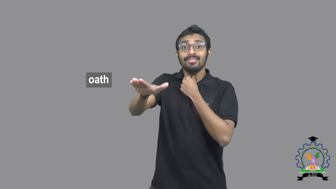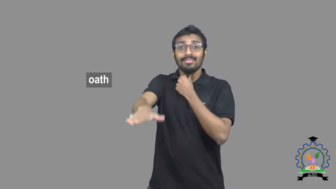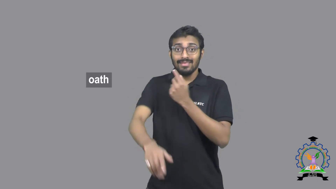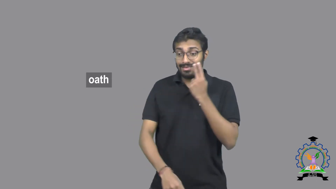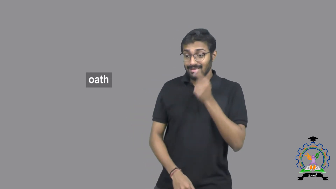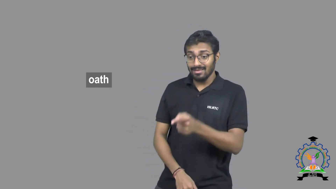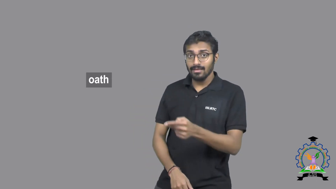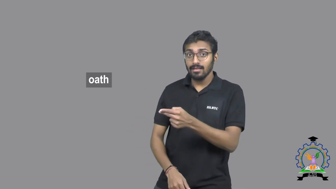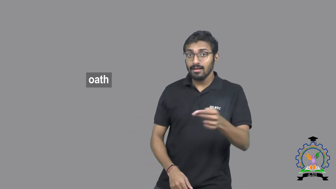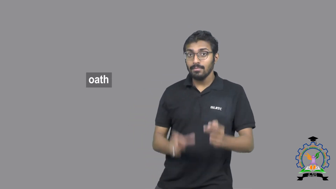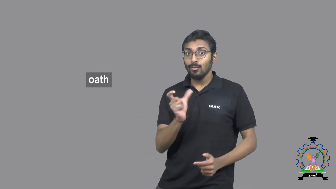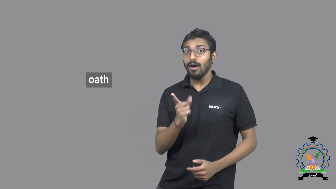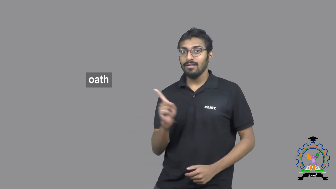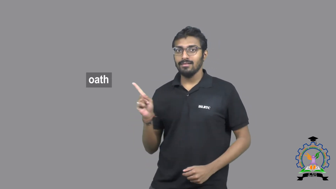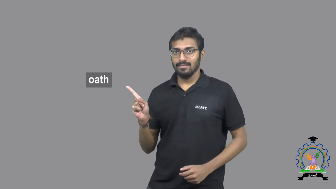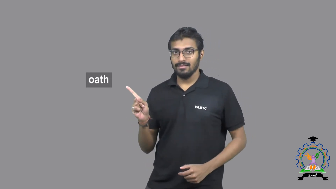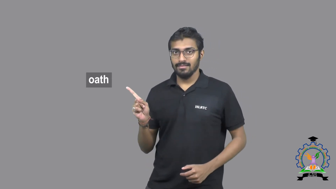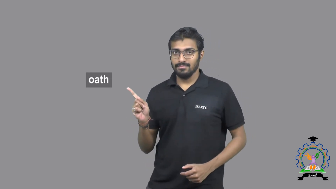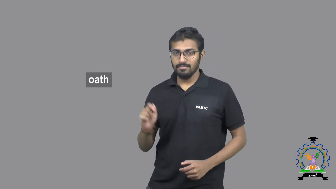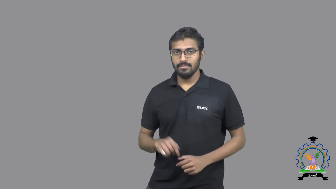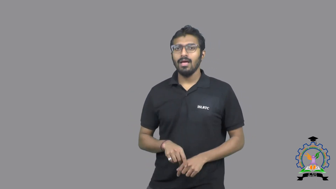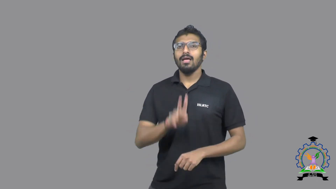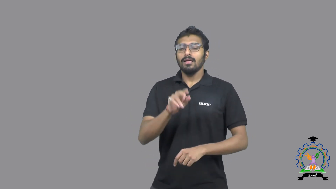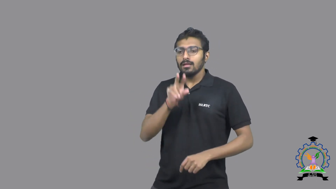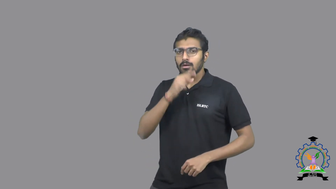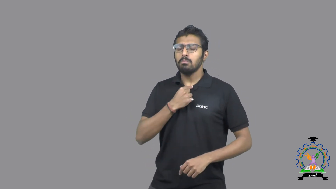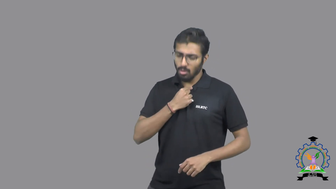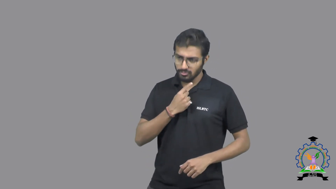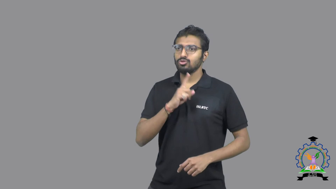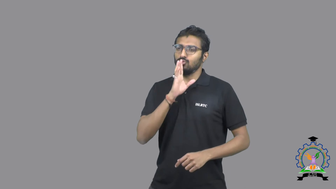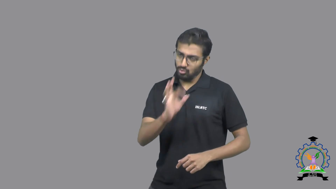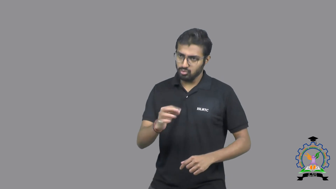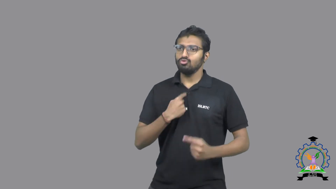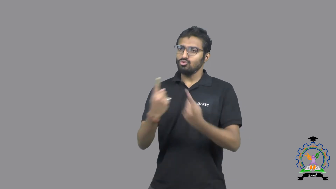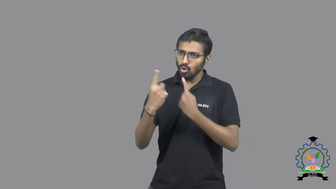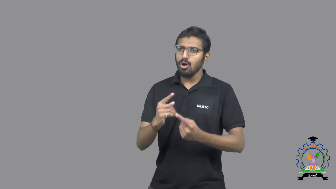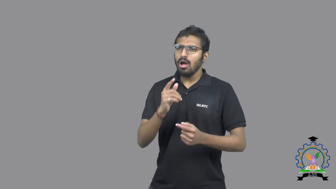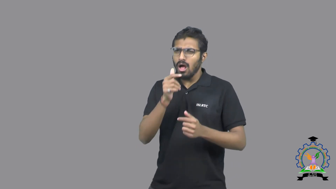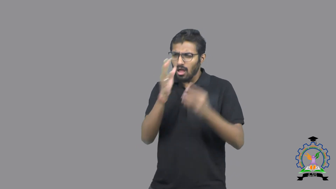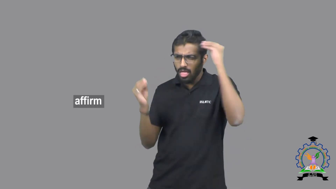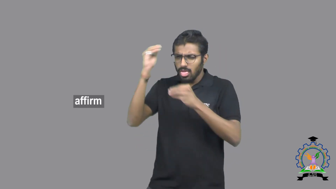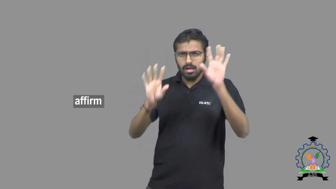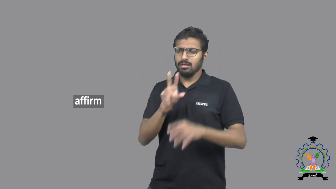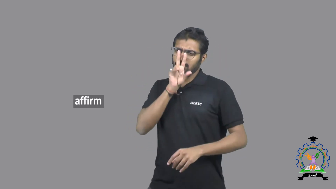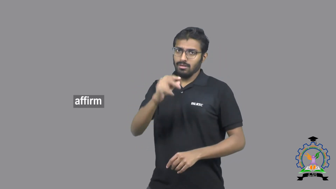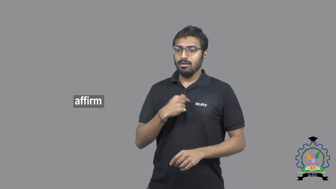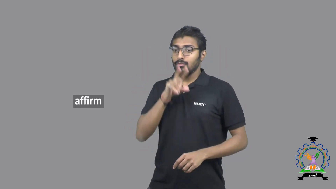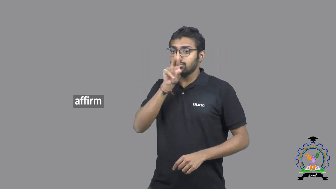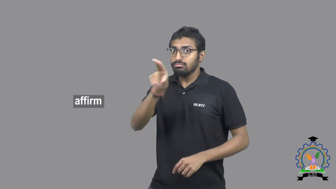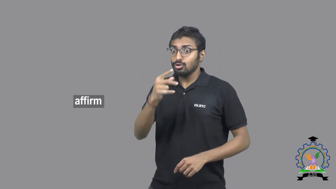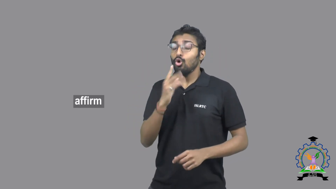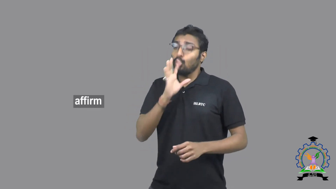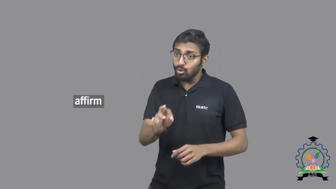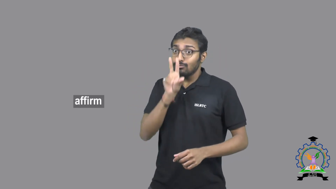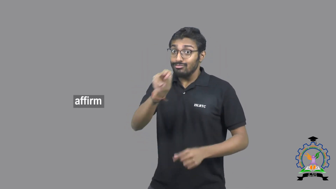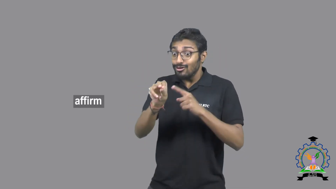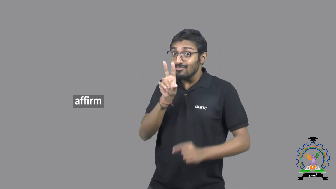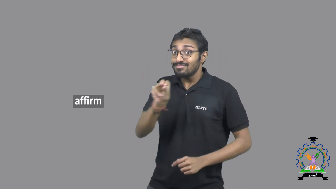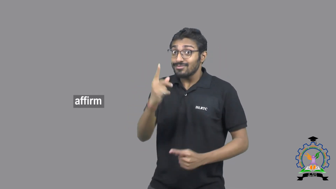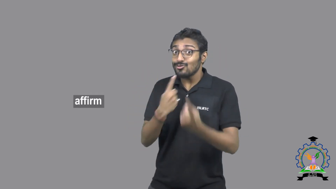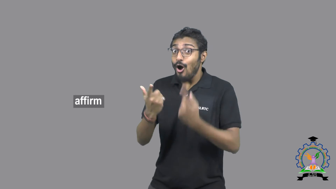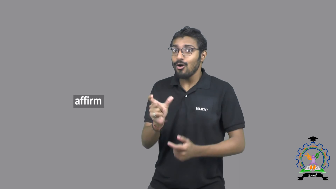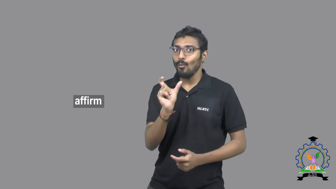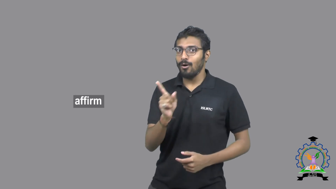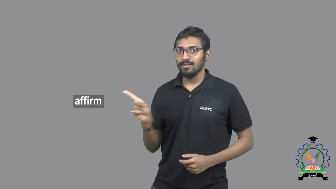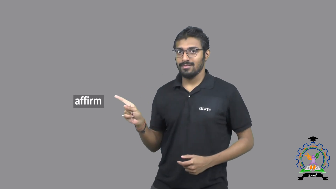Oath, Affirm, Depose